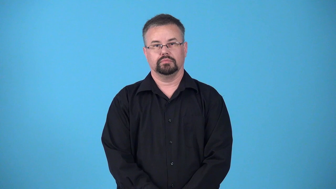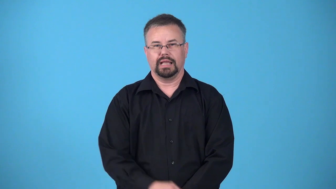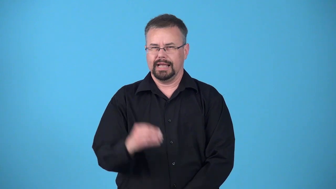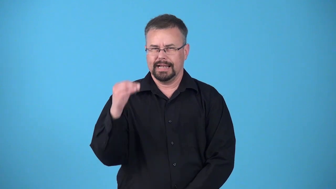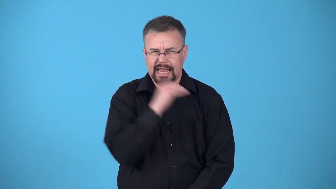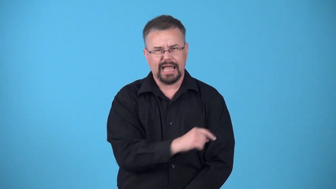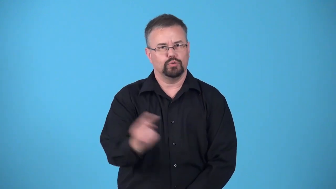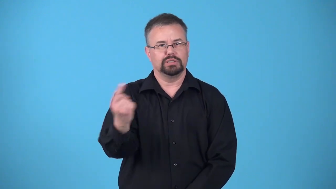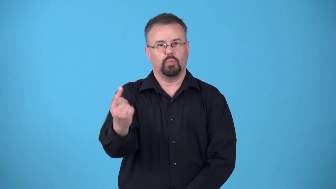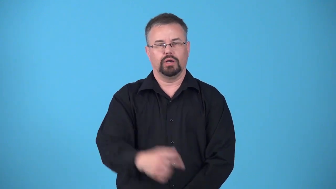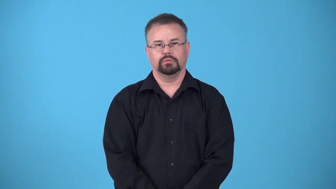lead someone up the garden path